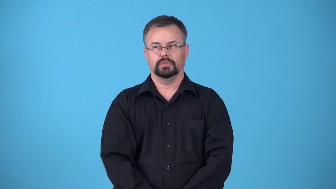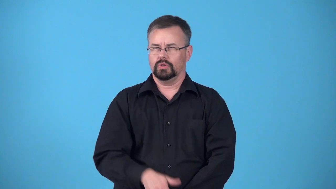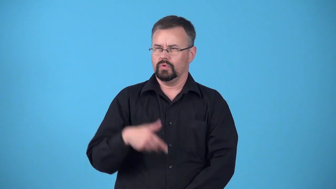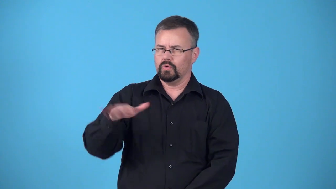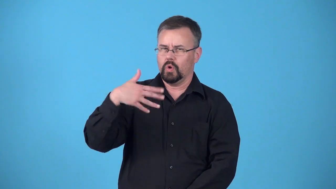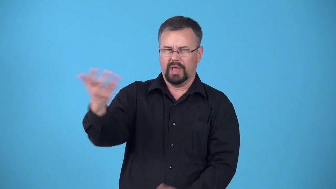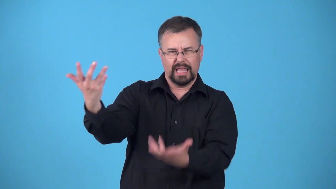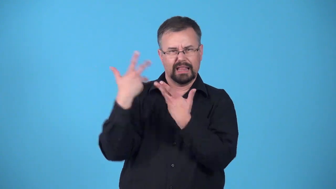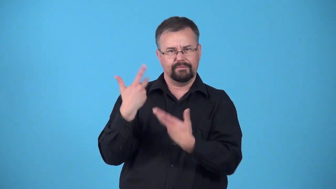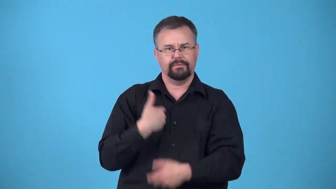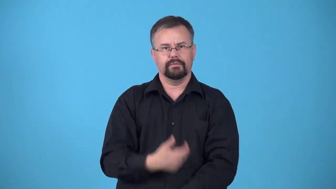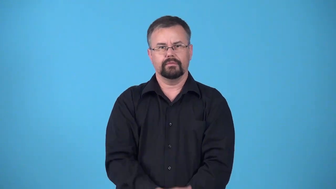take a long walk off a short plank